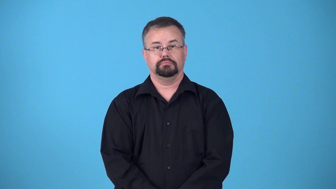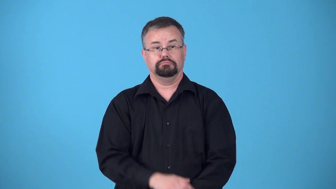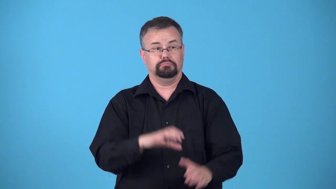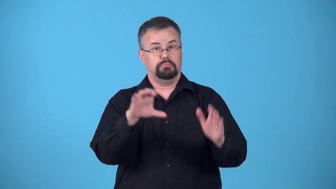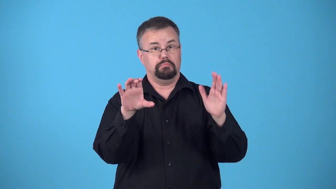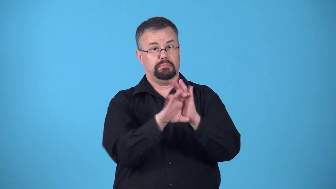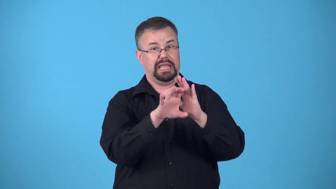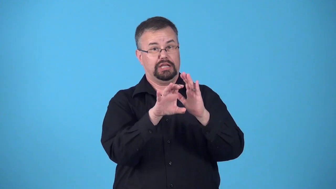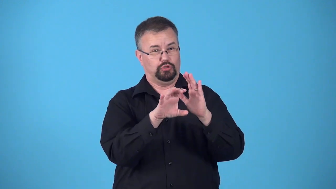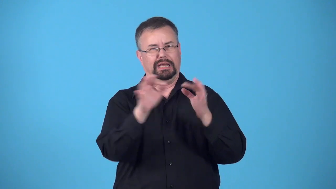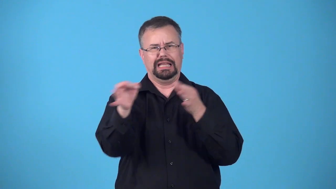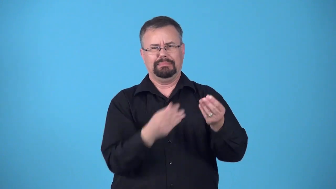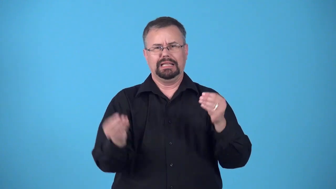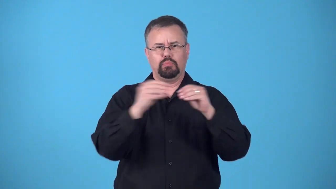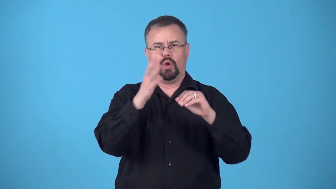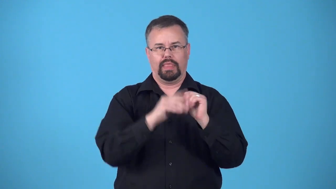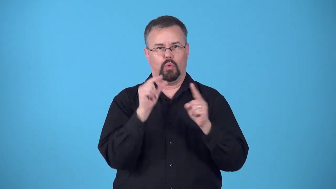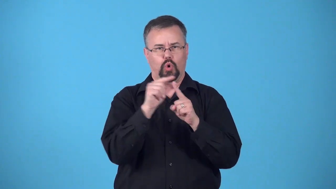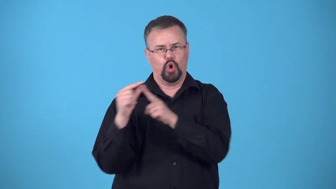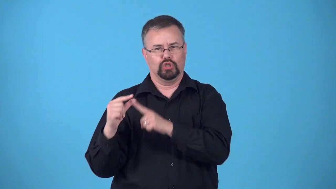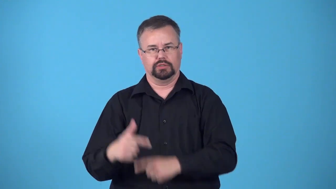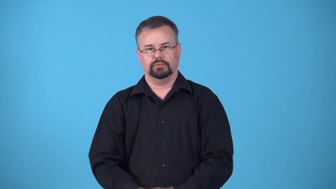picture's worth a thousand words, a